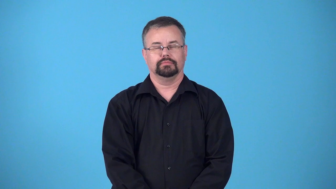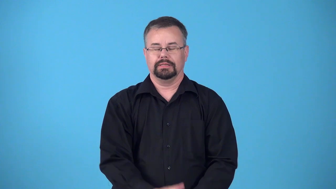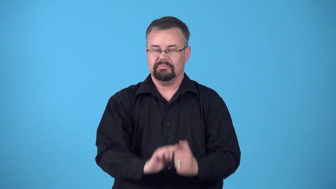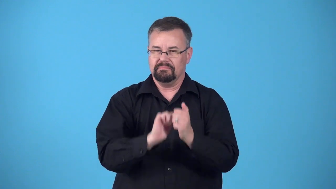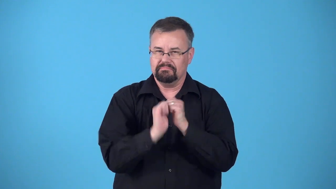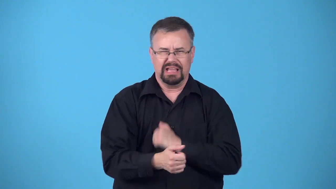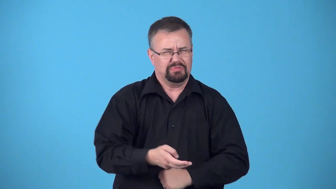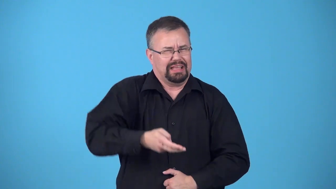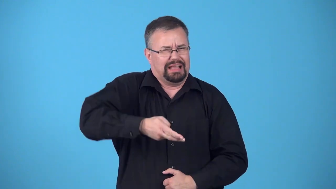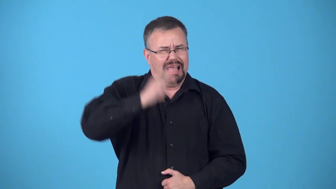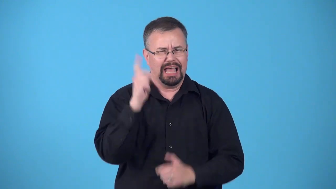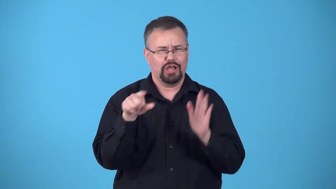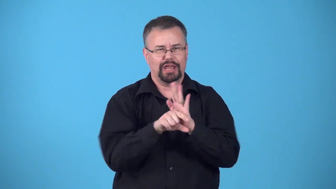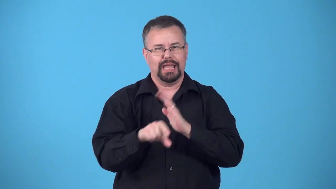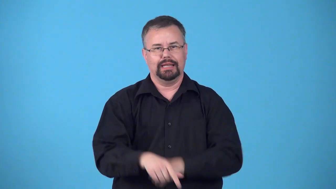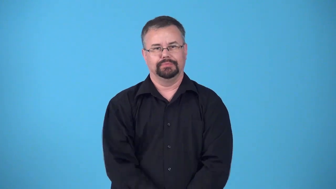passed with flying colors